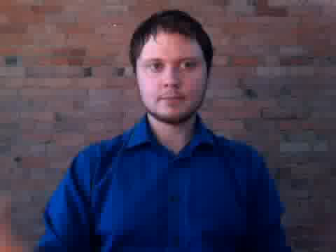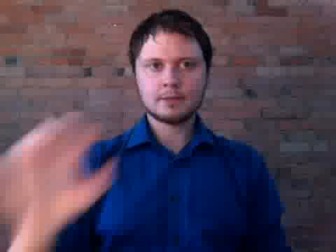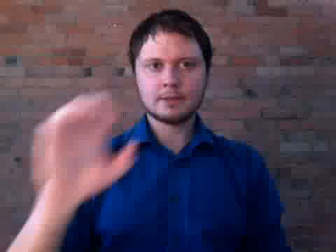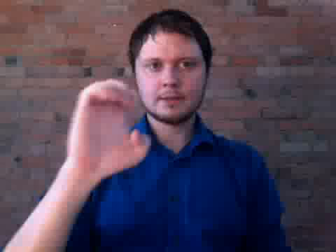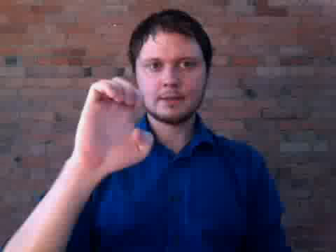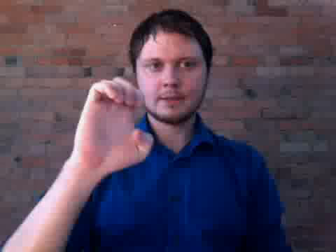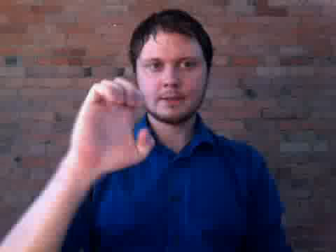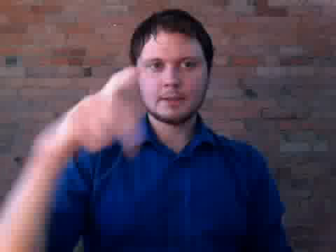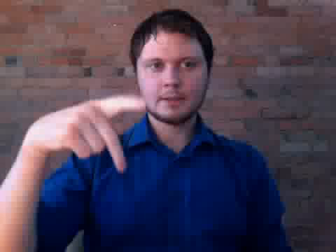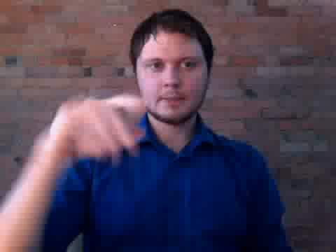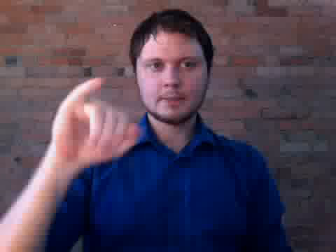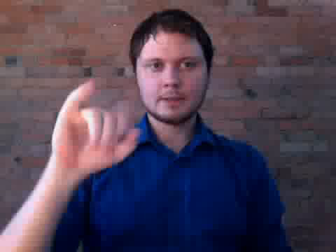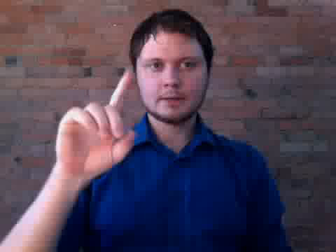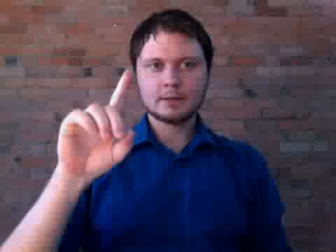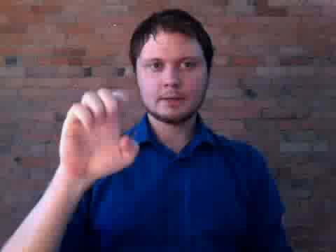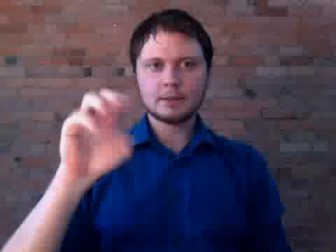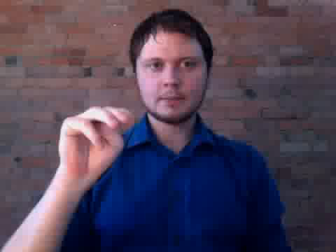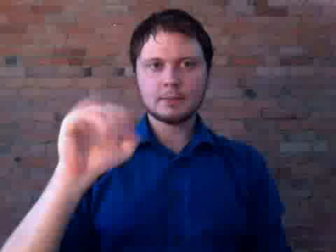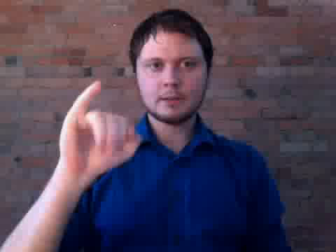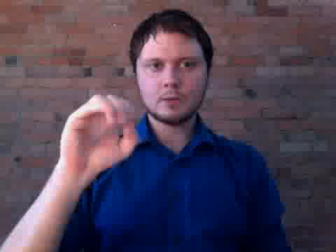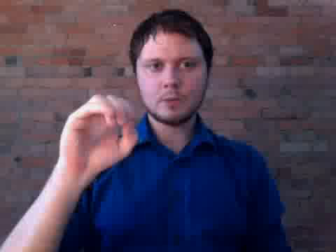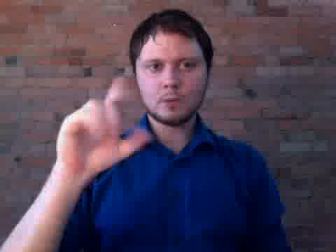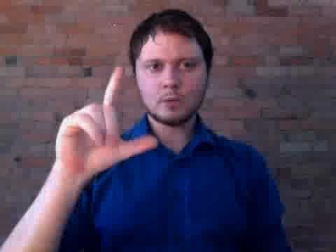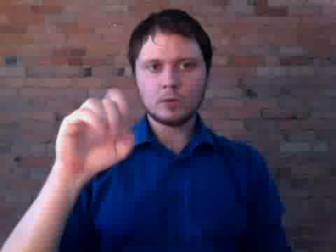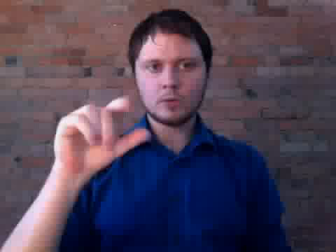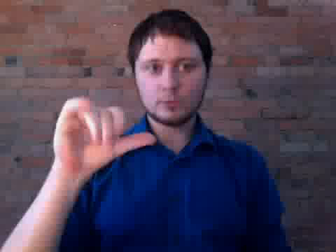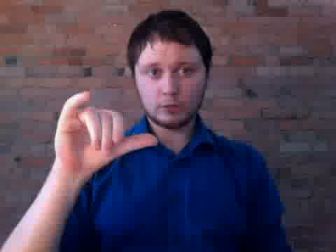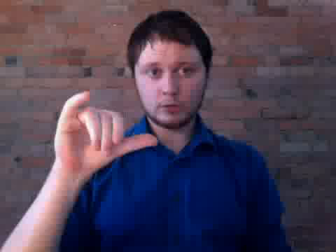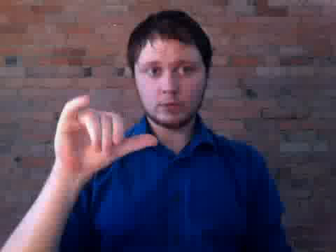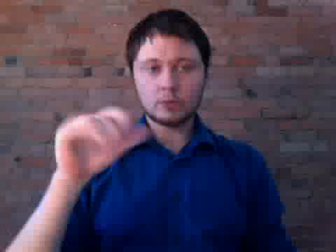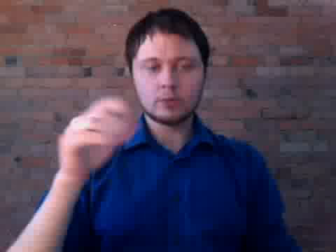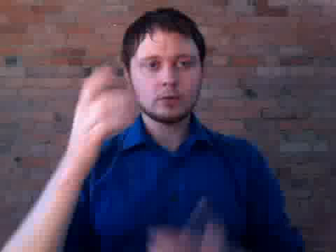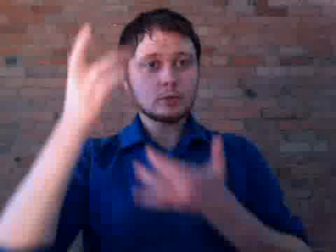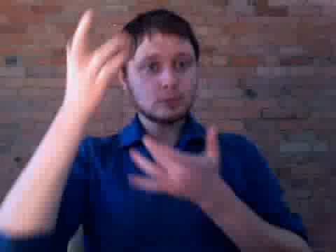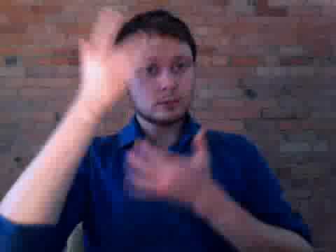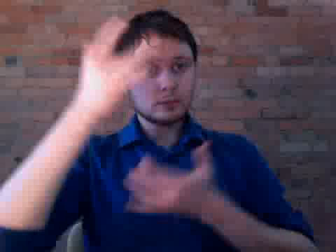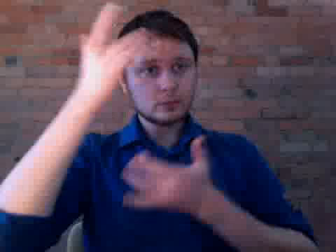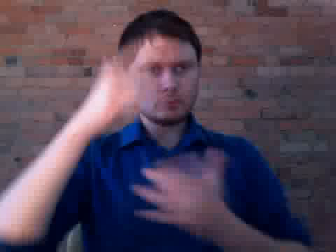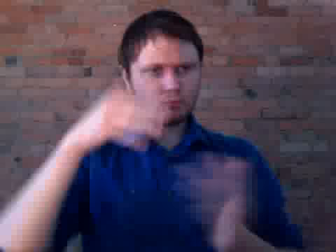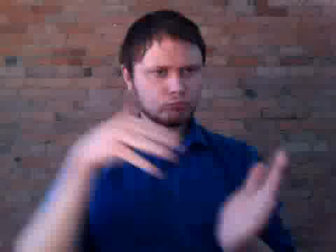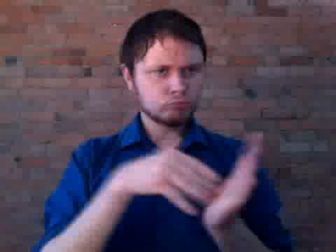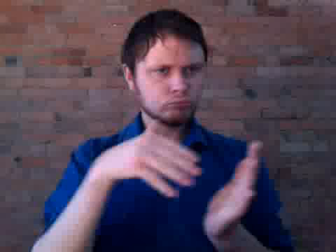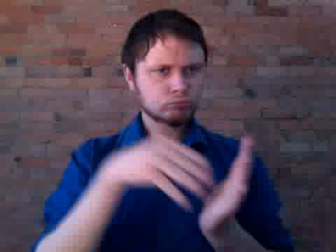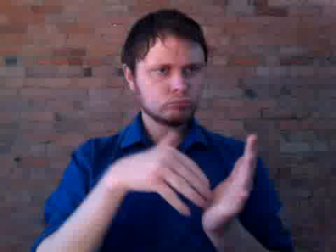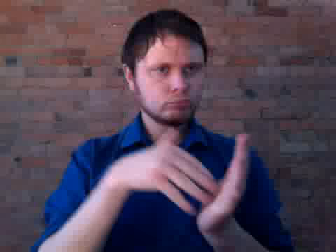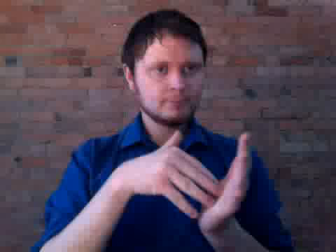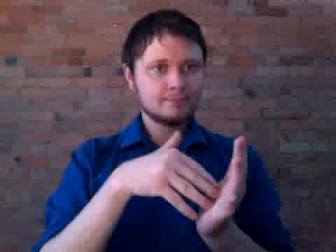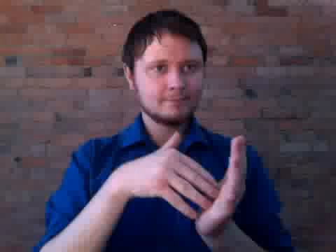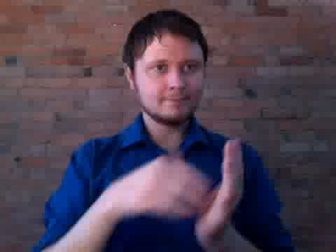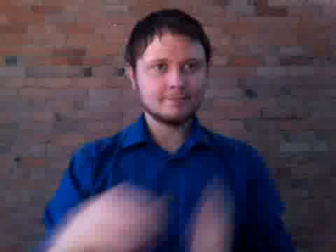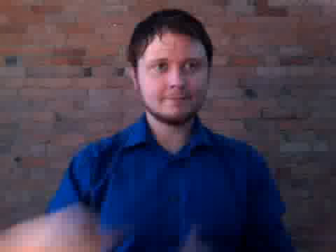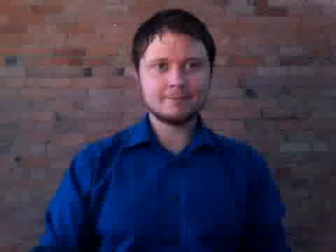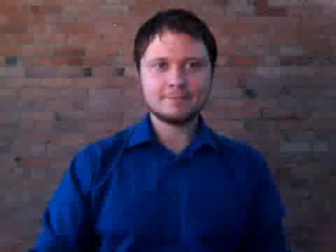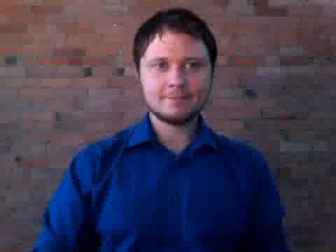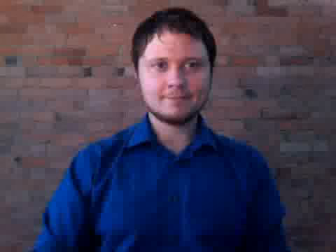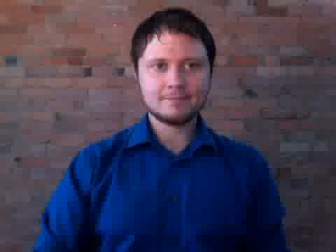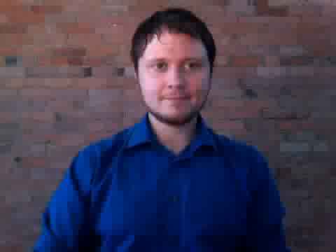Epidemiology